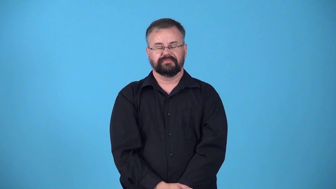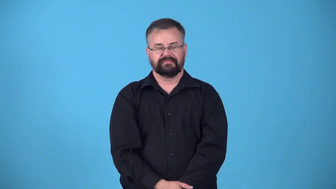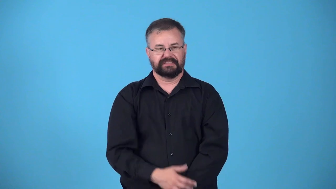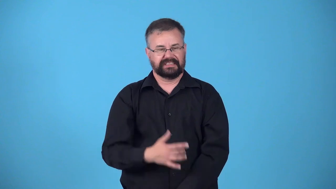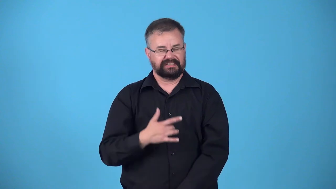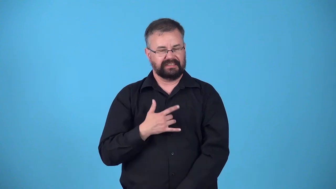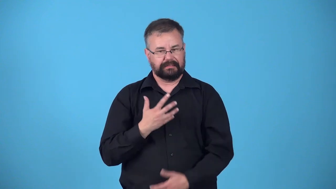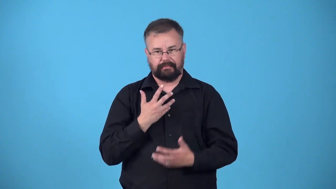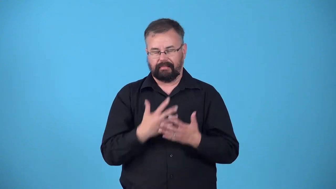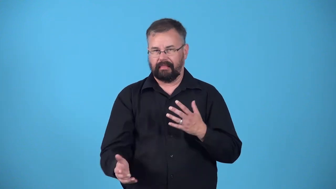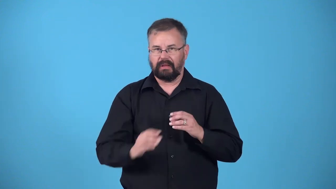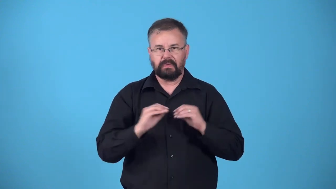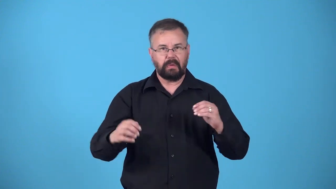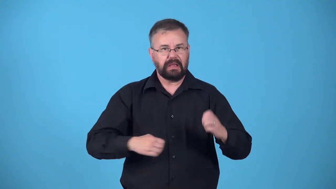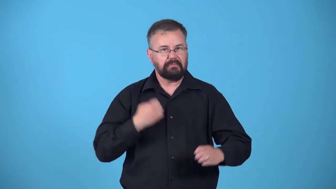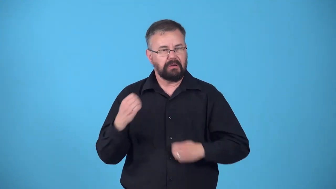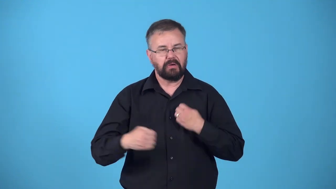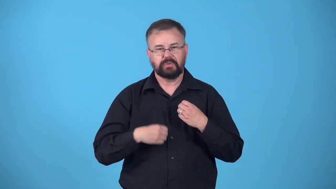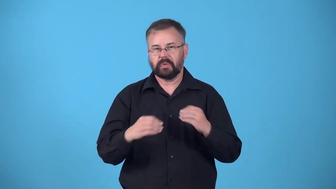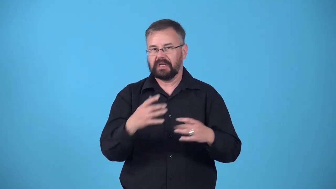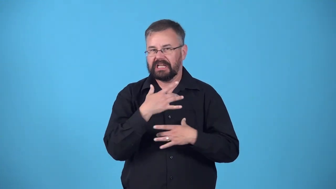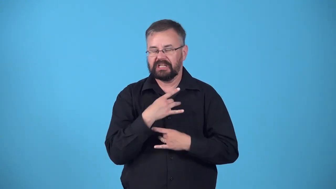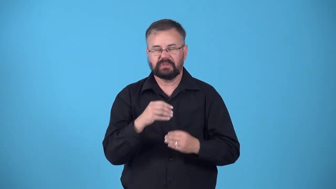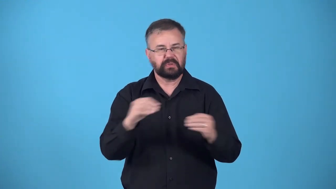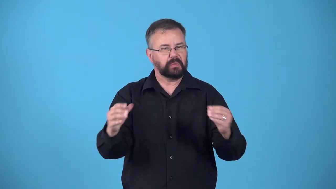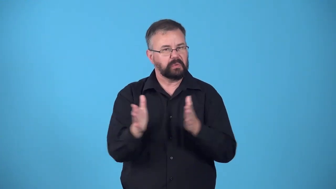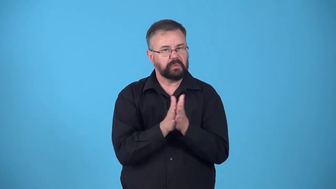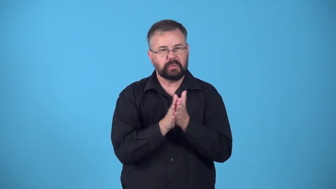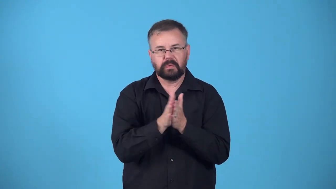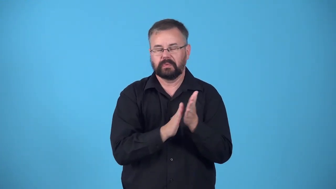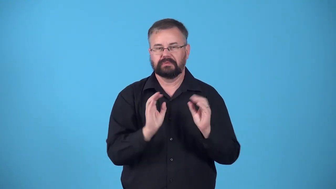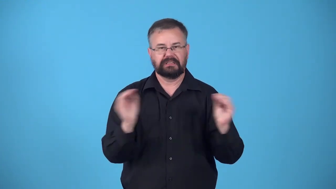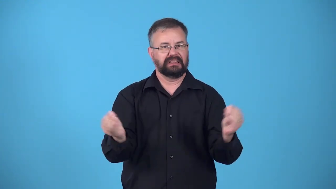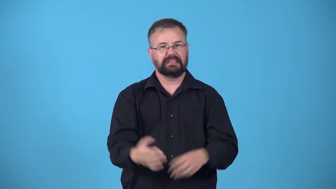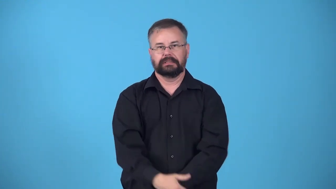emptiness